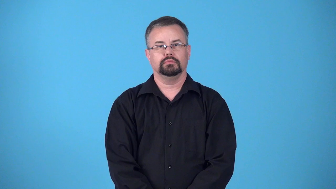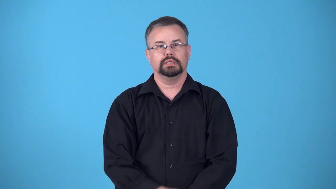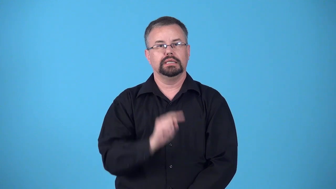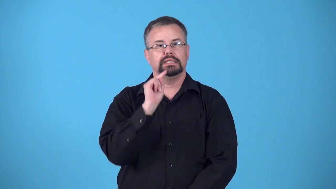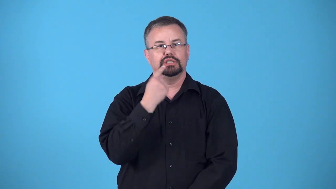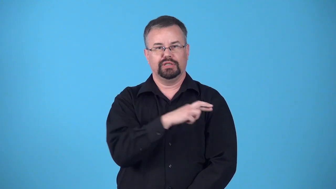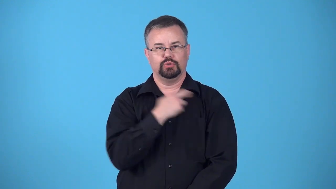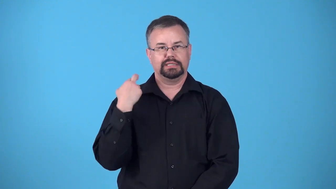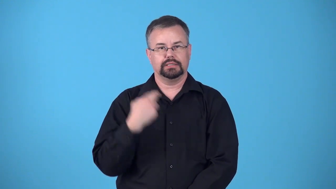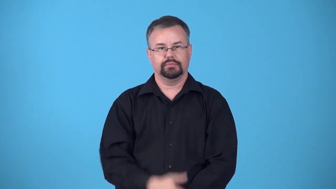on the line